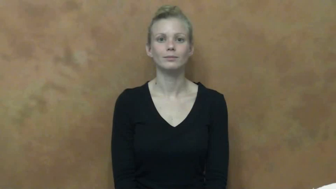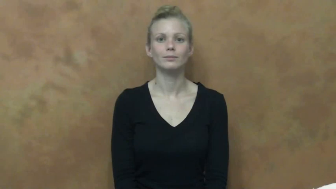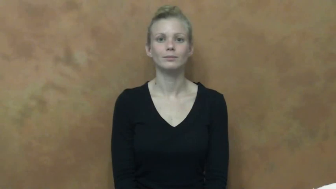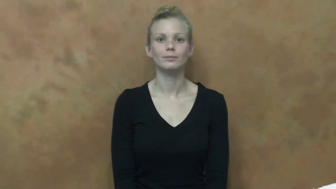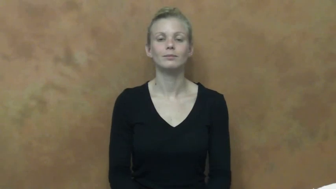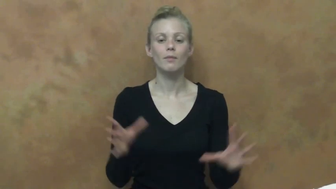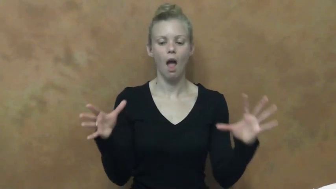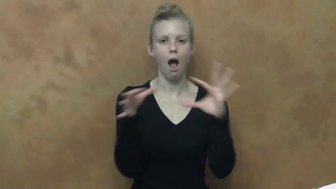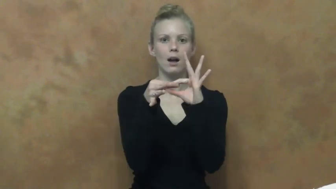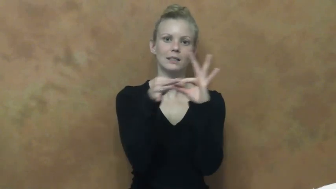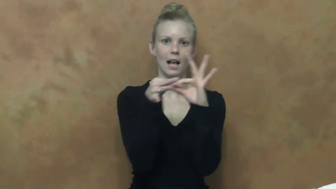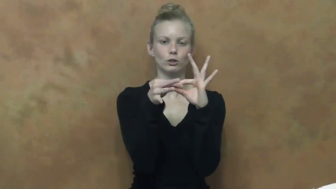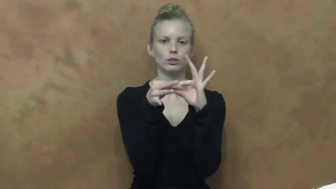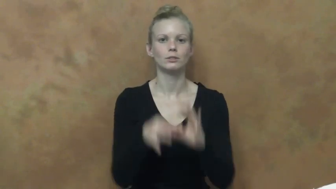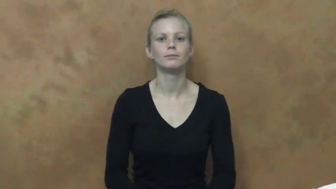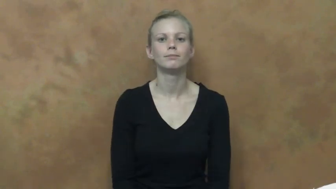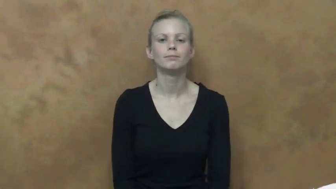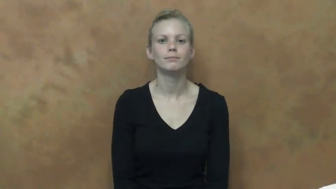connection-two people